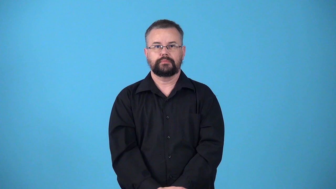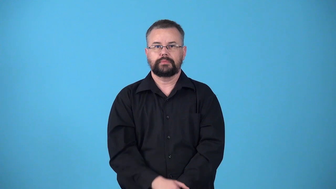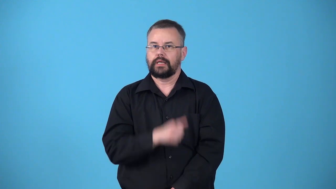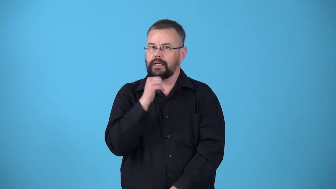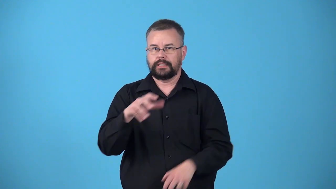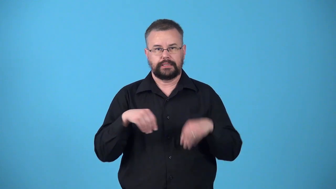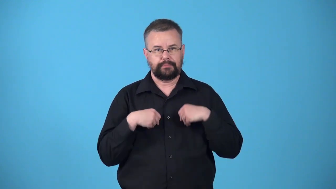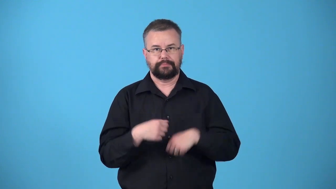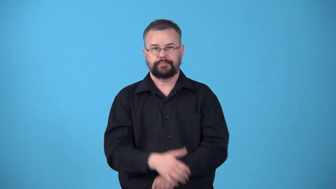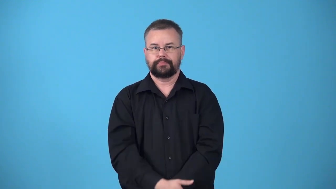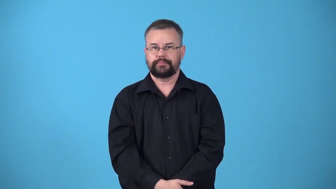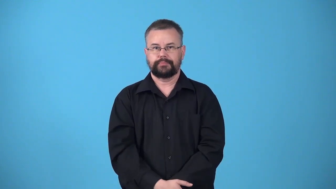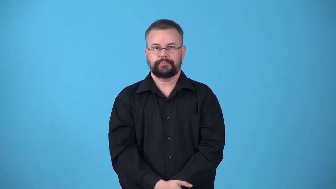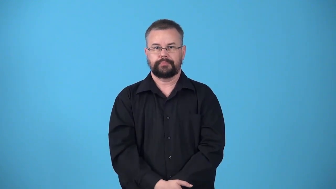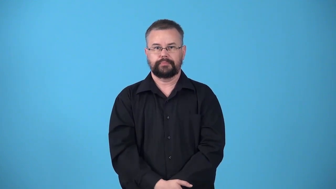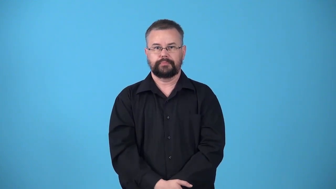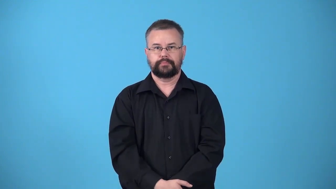unfit,unacceptable